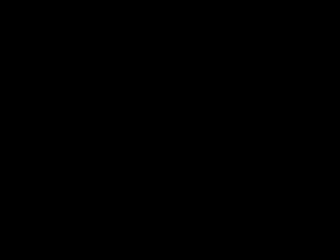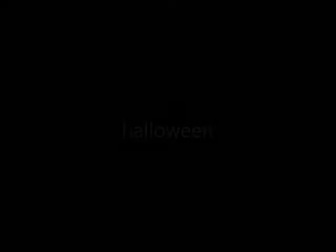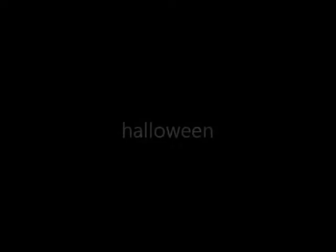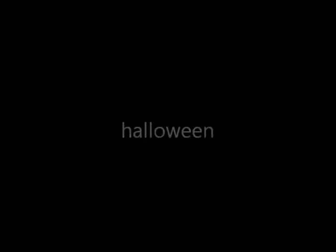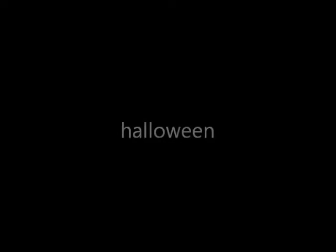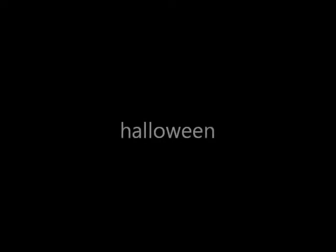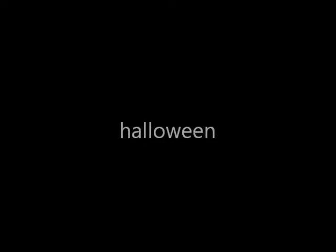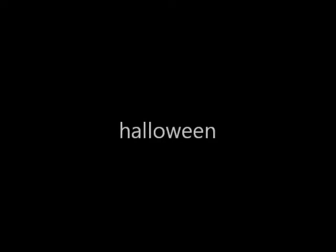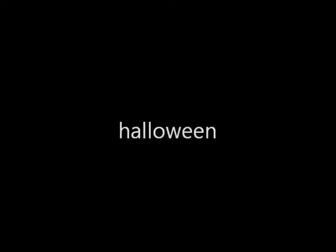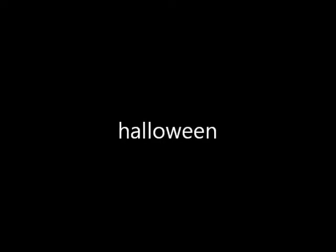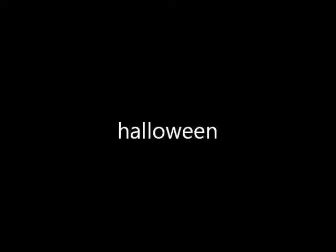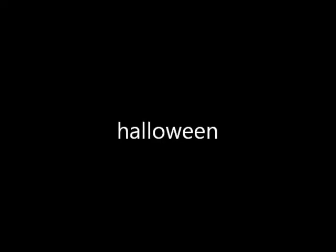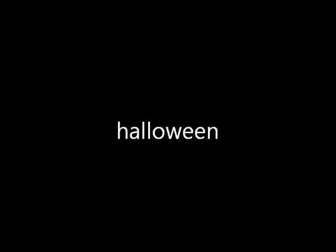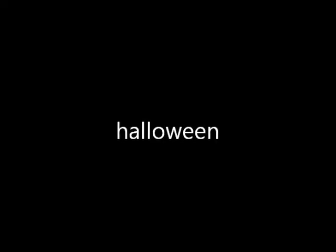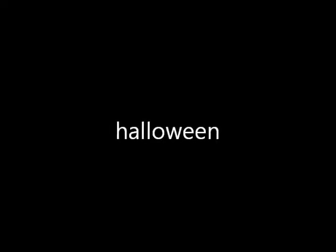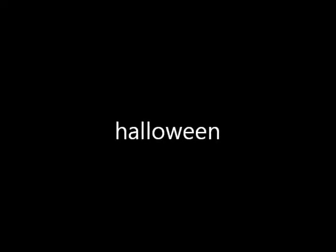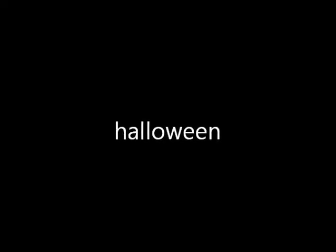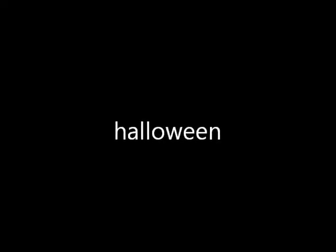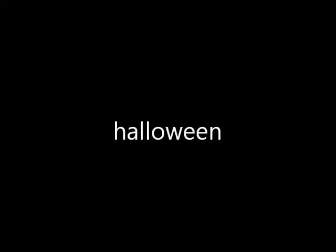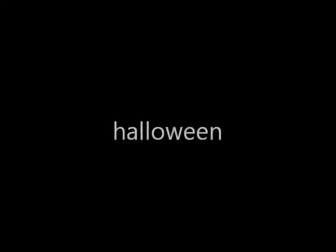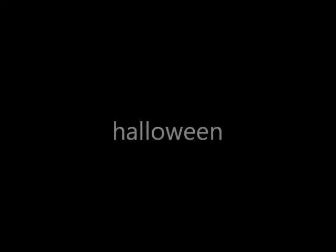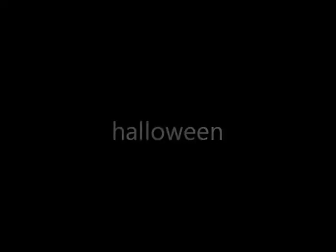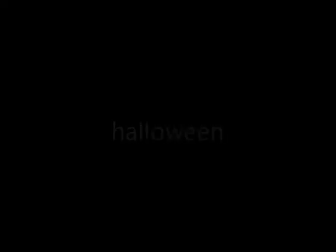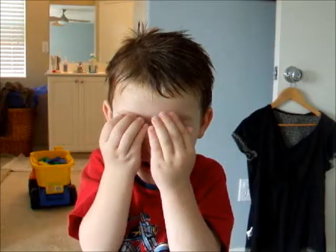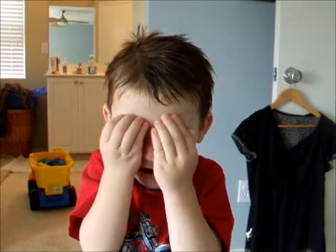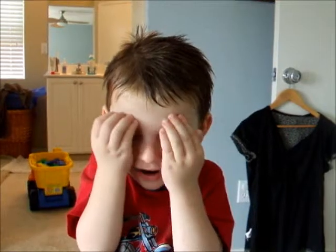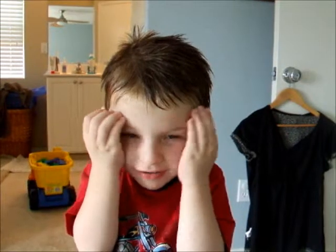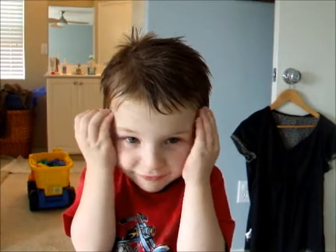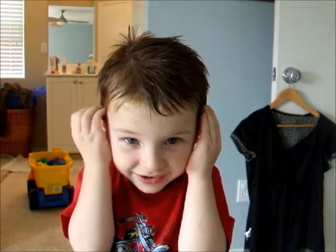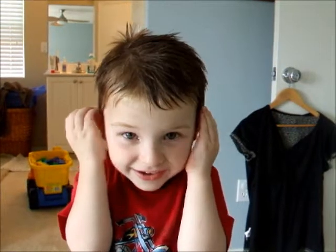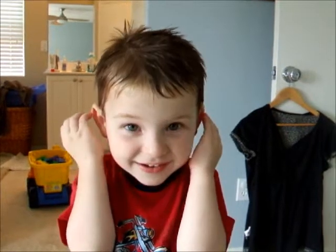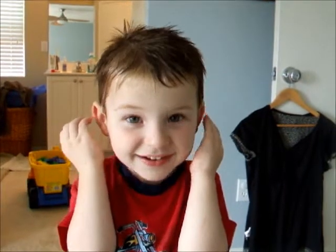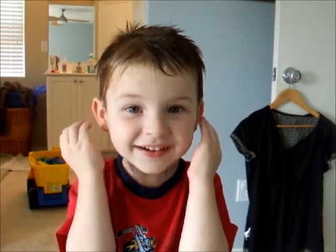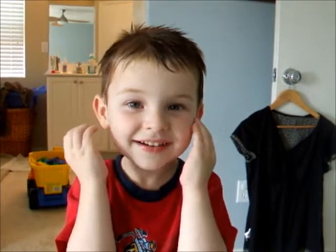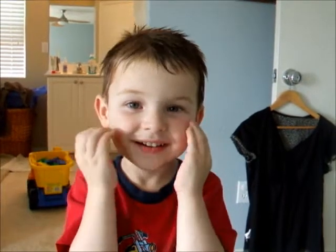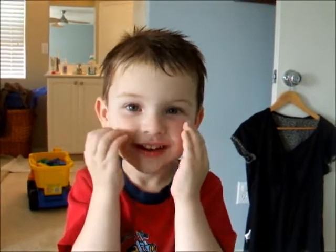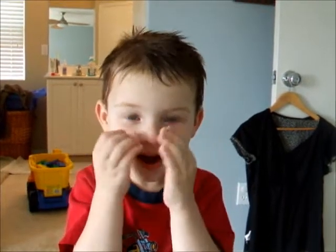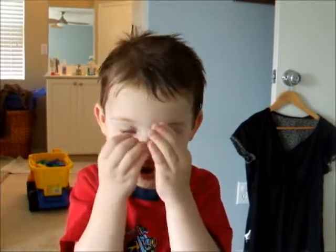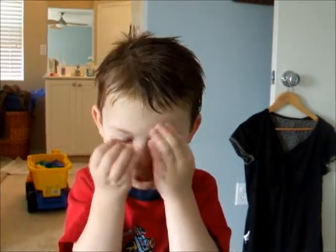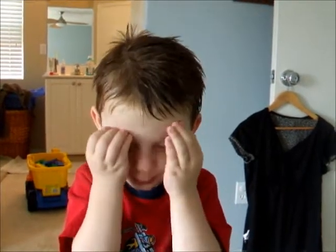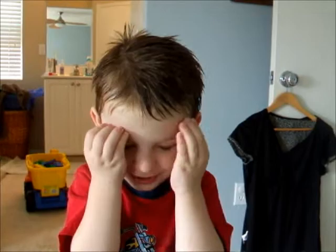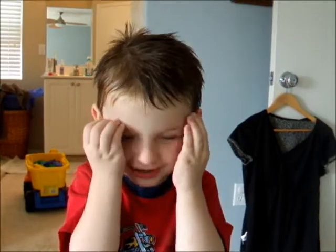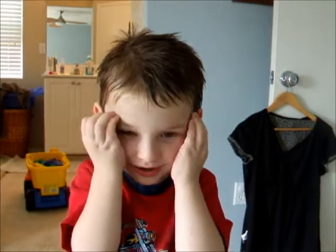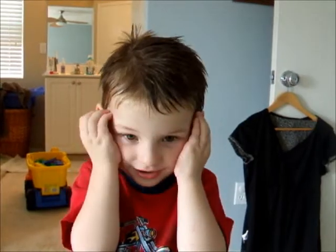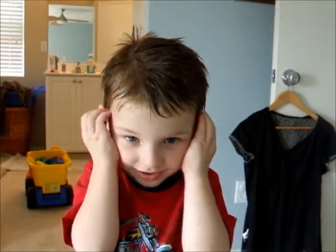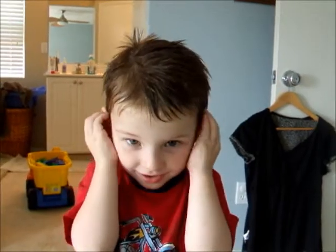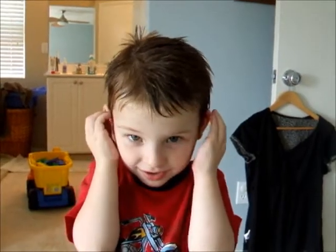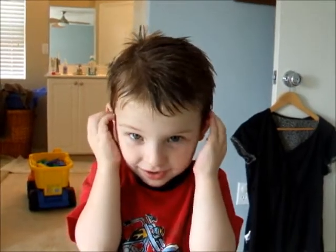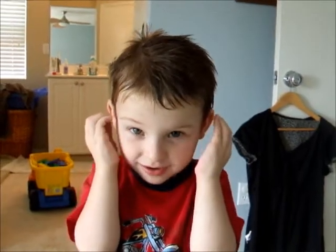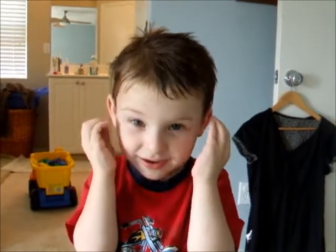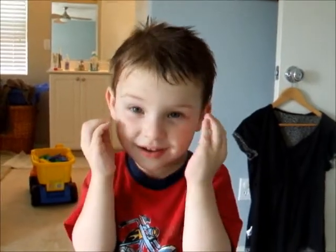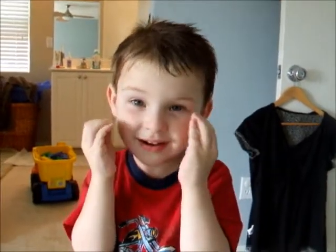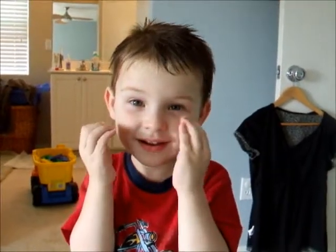Halloween